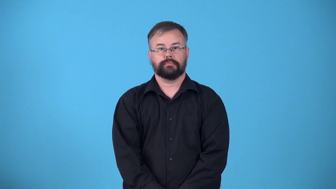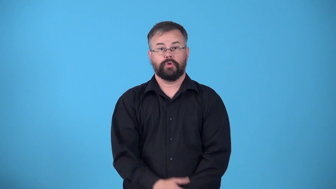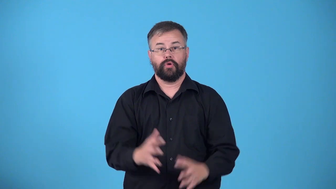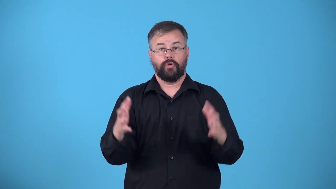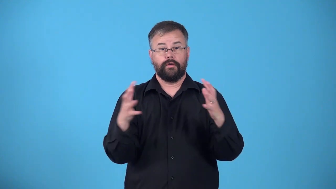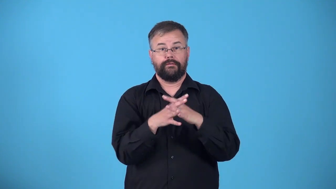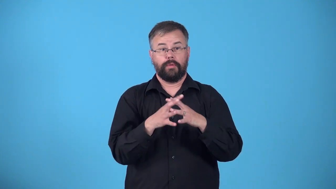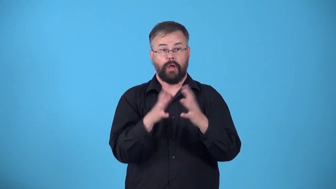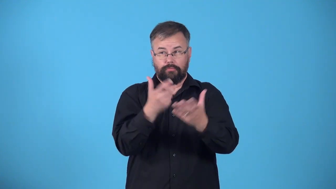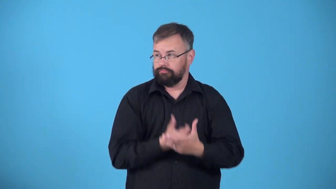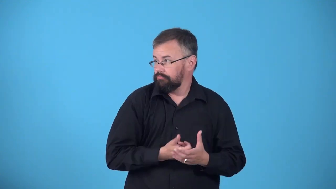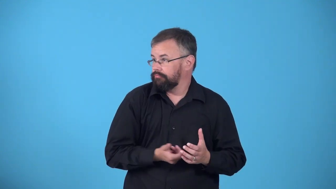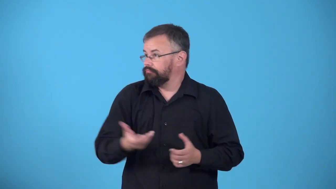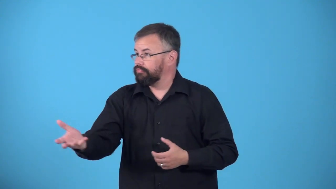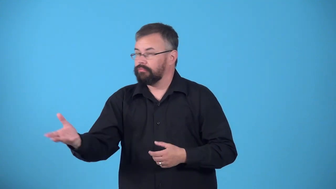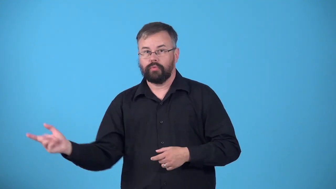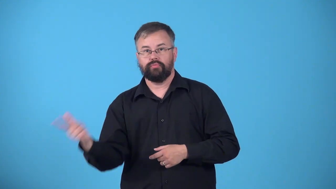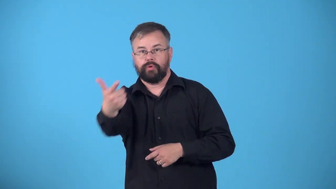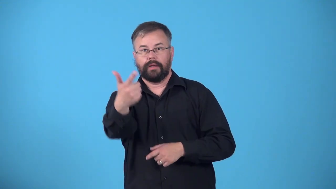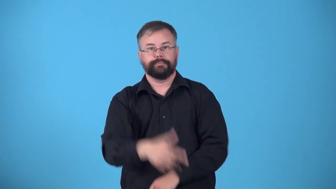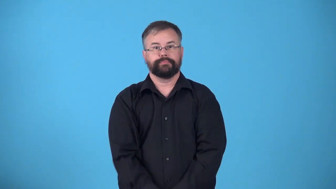hand off